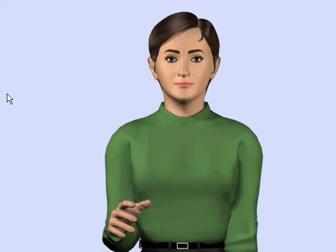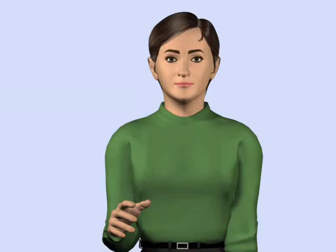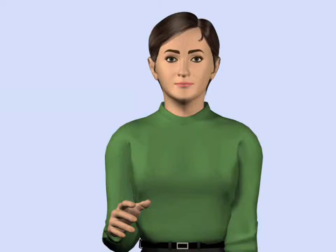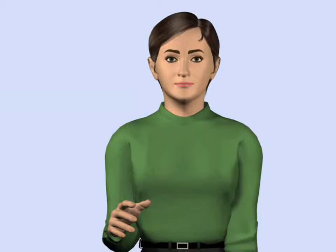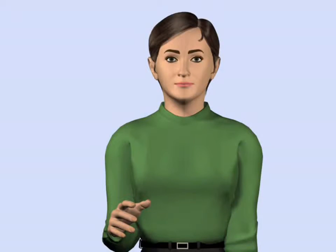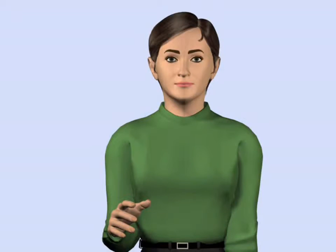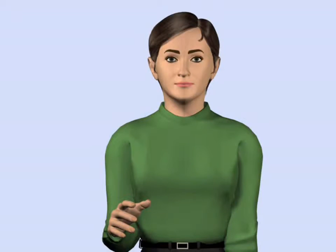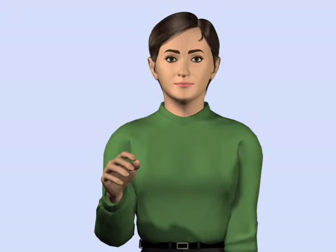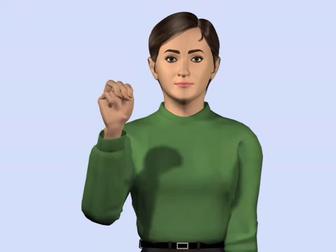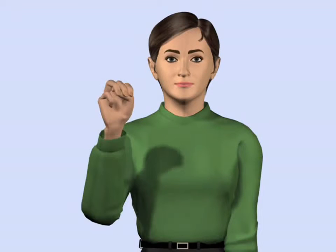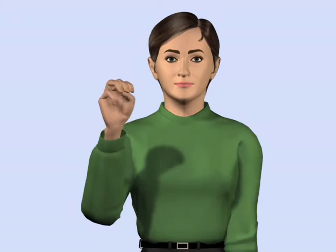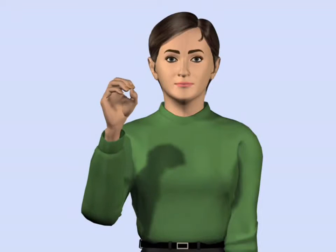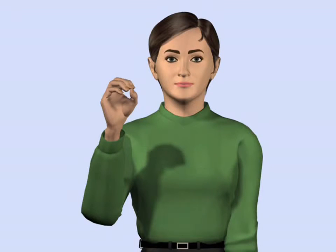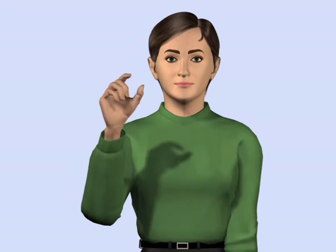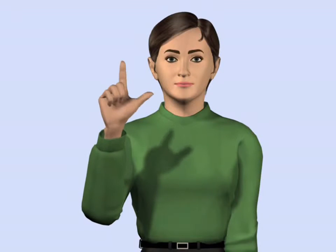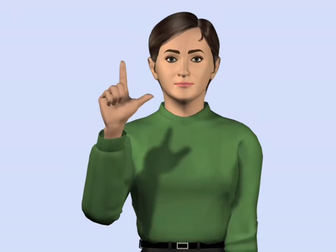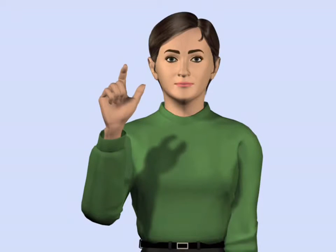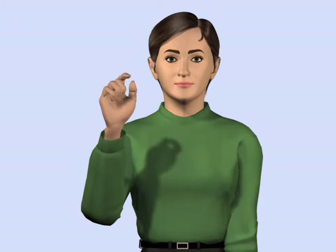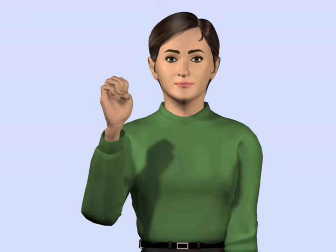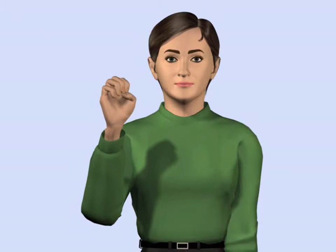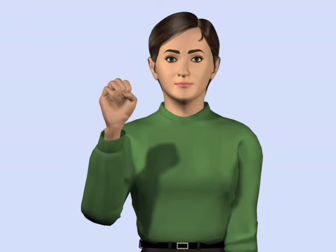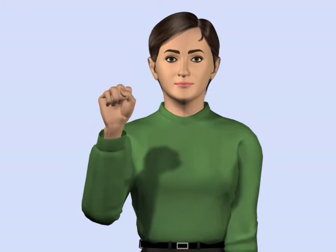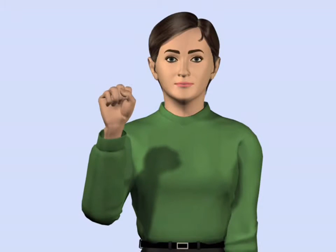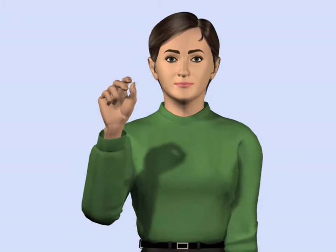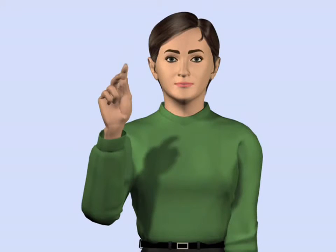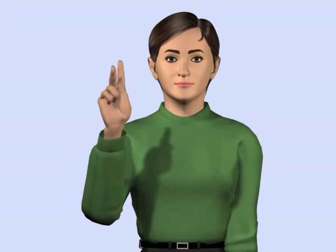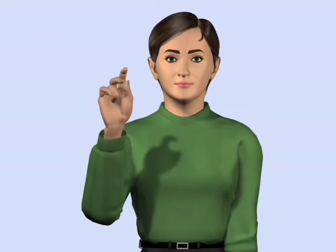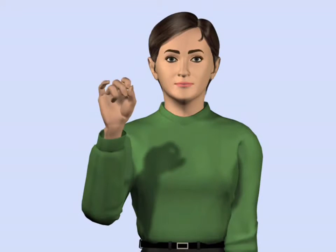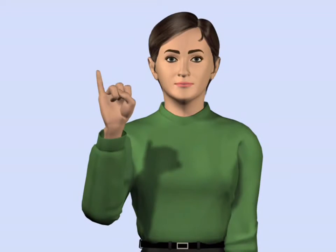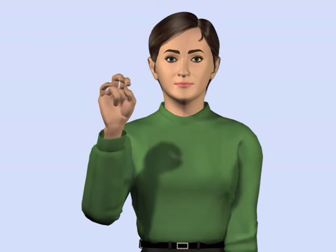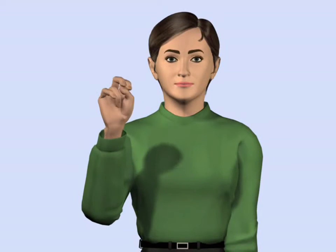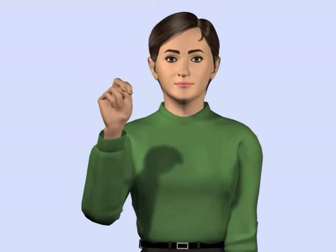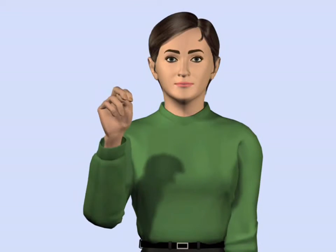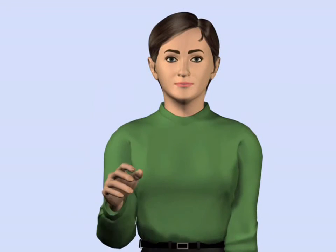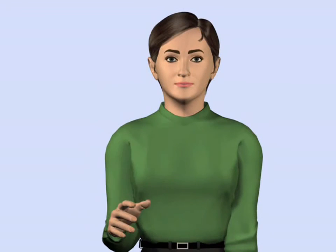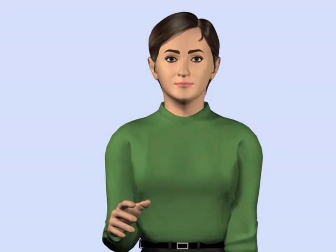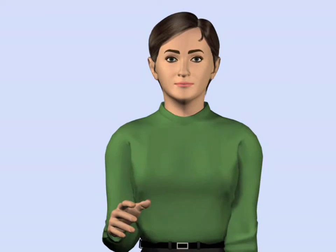moleskin